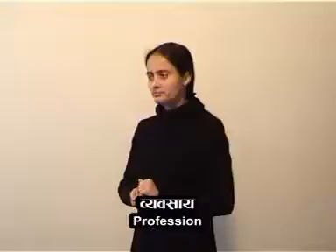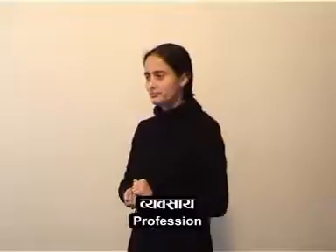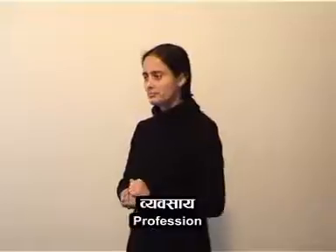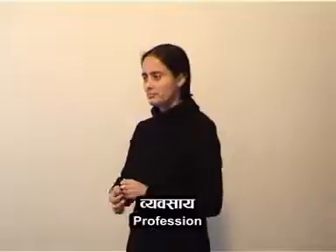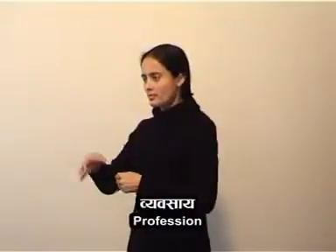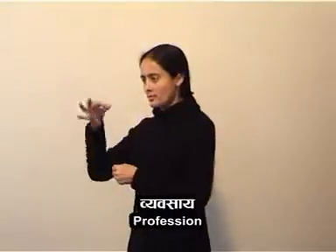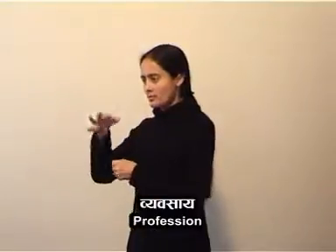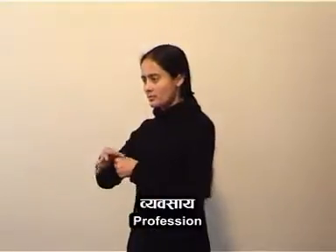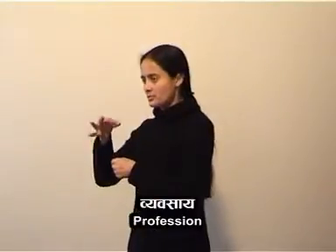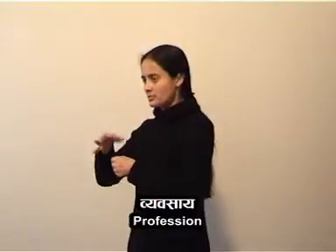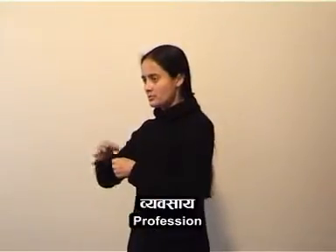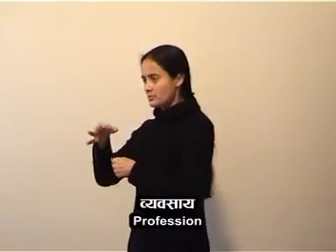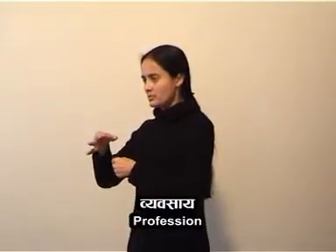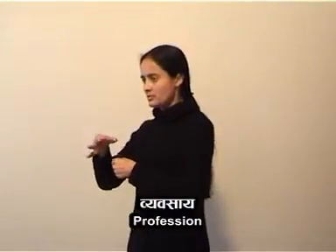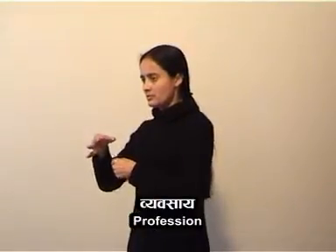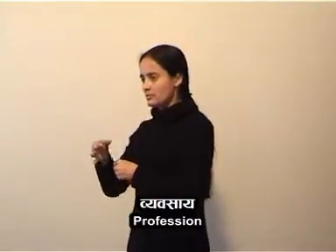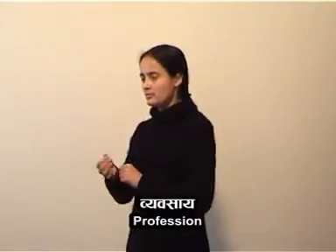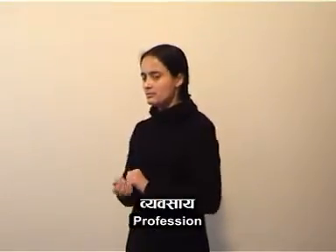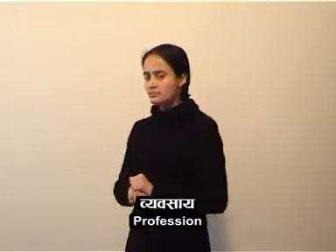profession